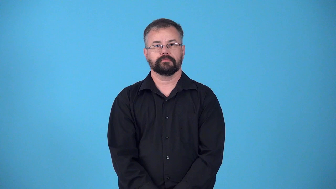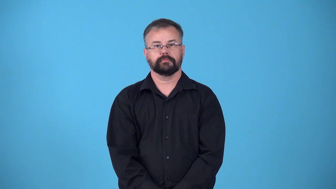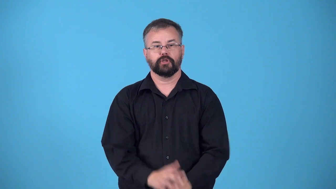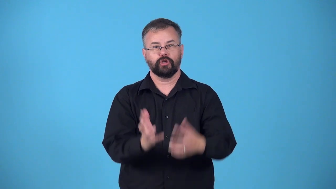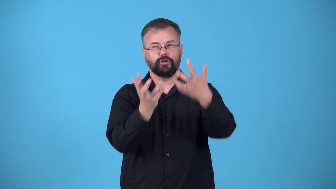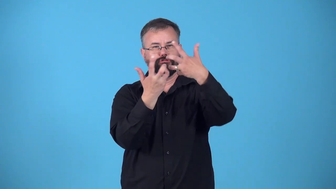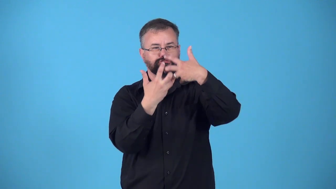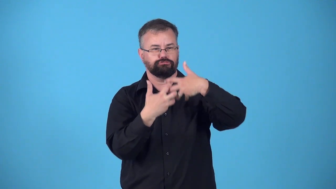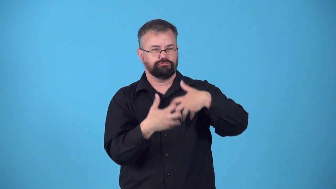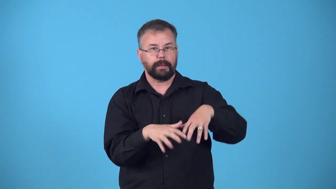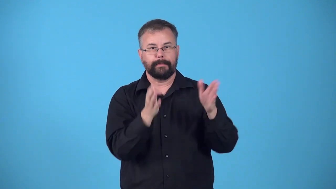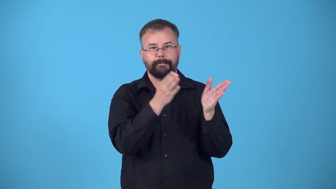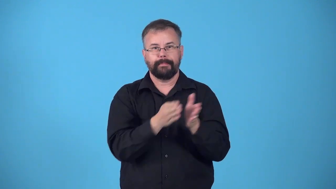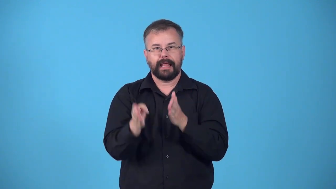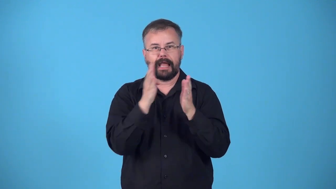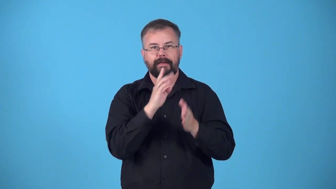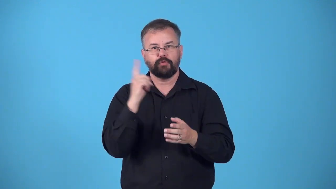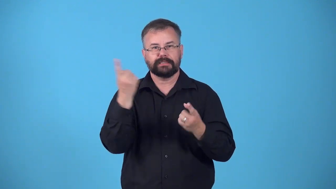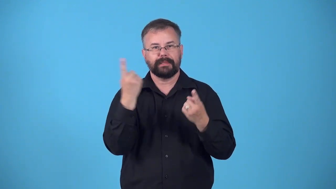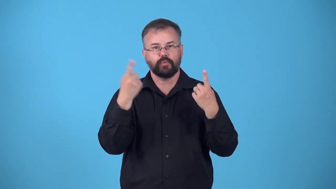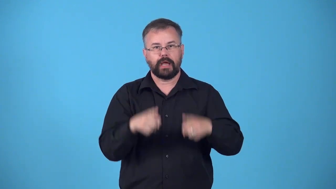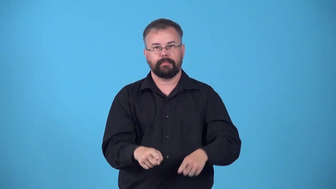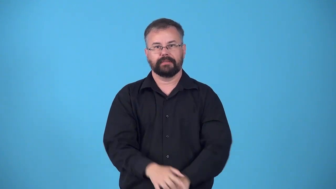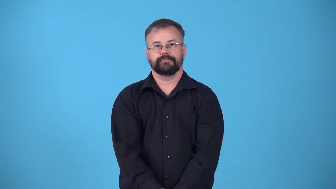fix